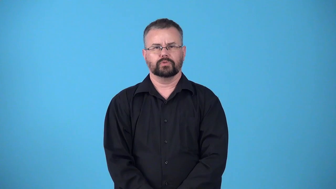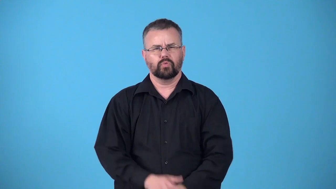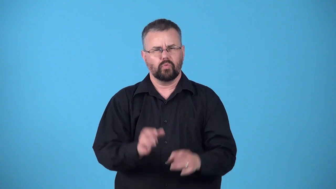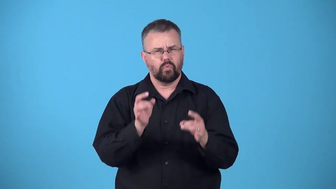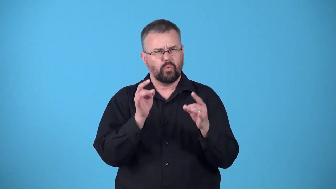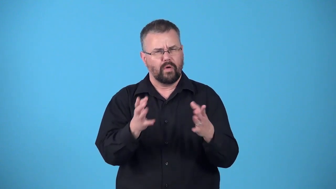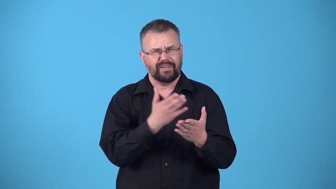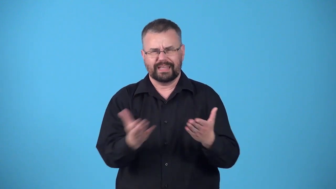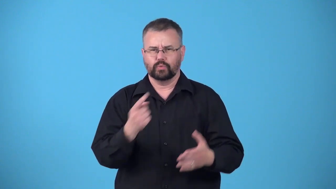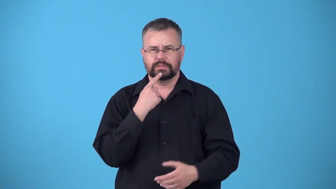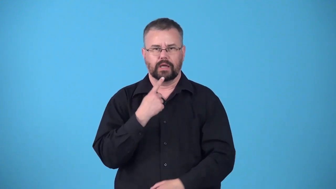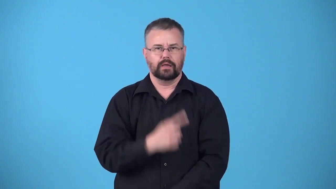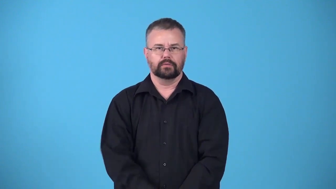below the belt